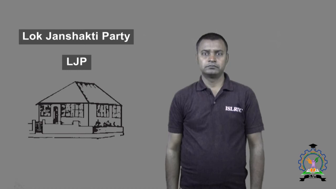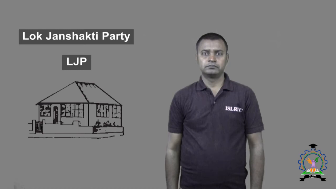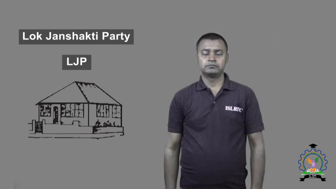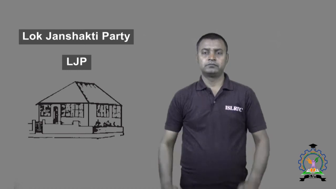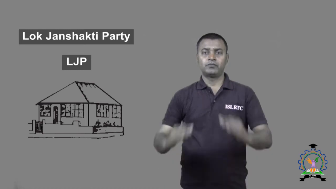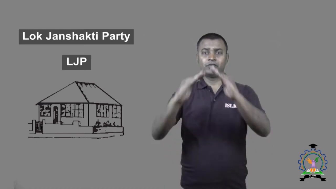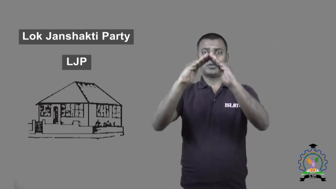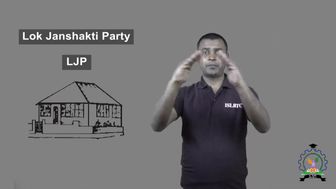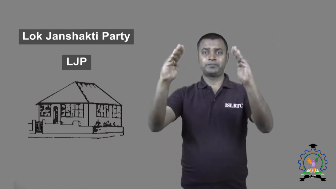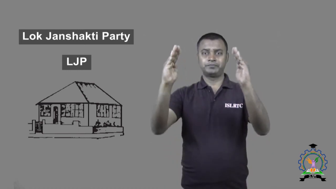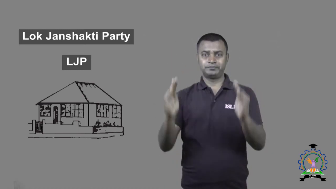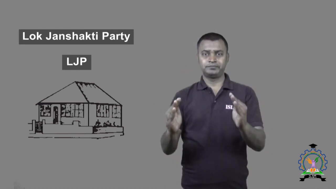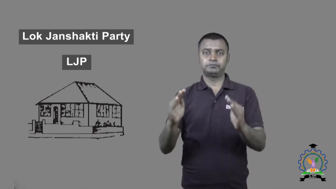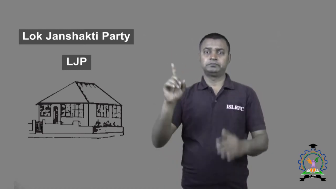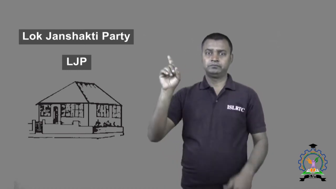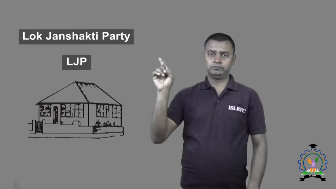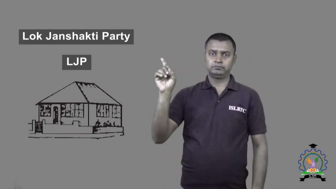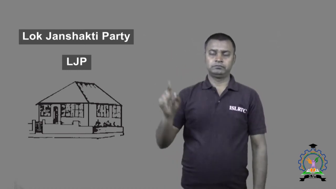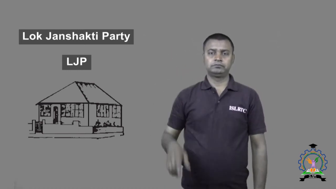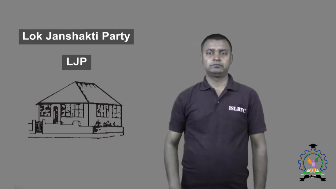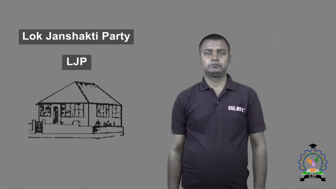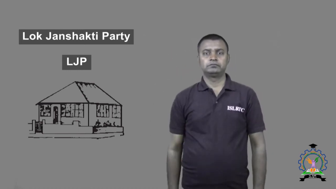Lok Janshakti Party, LJP